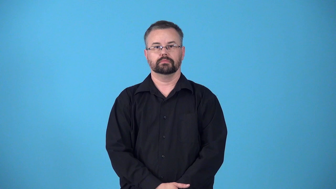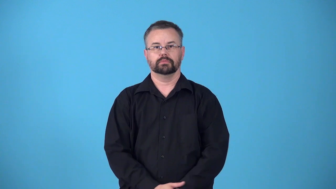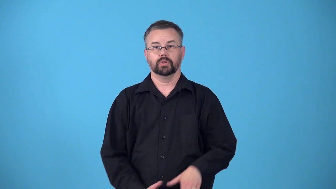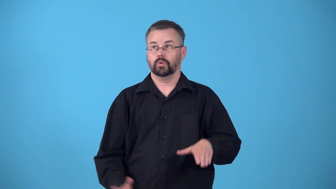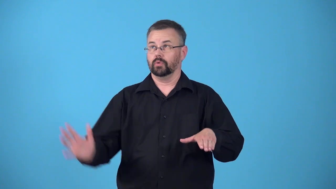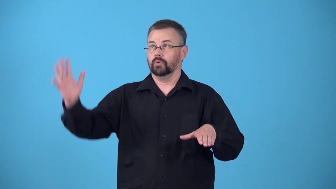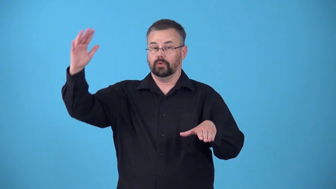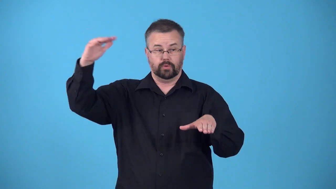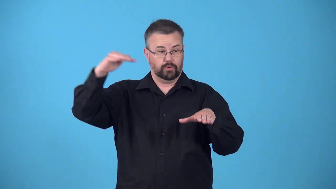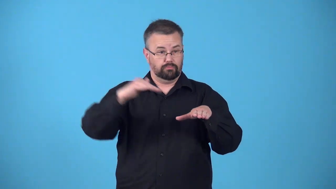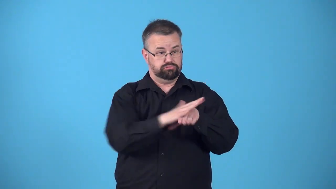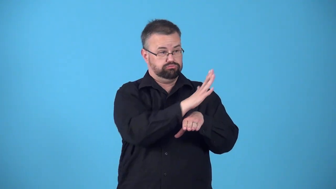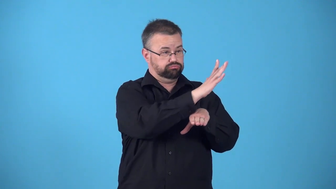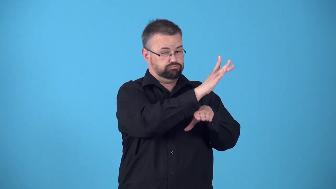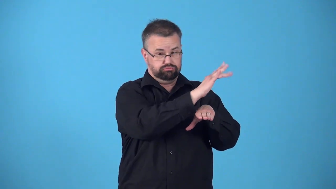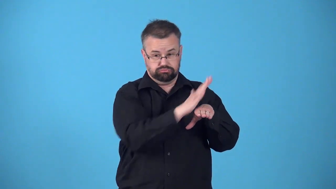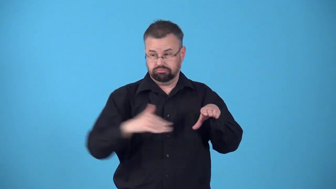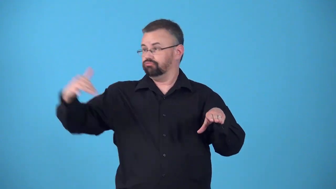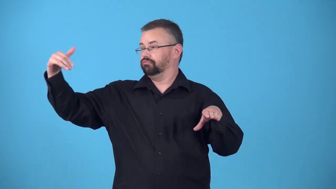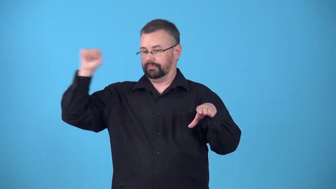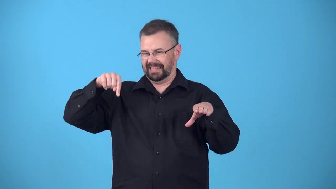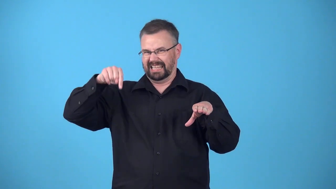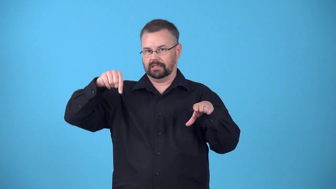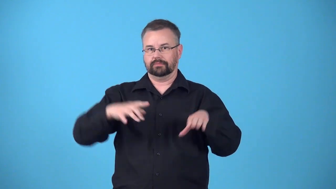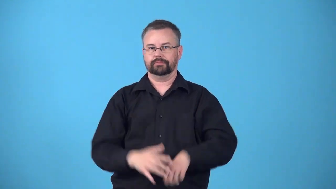reflux